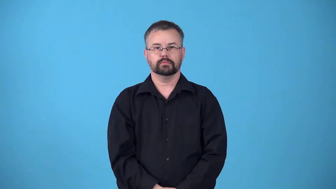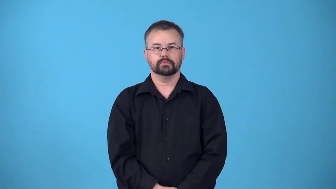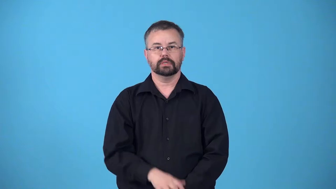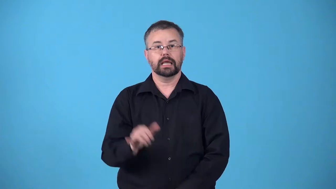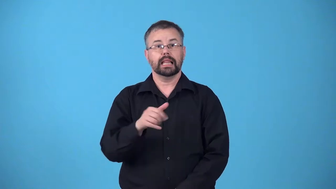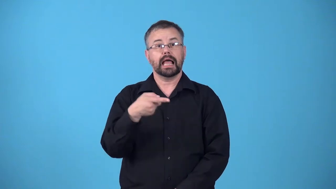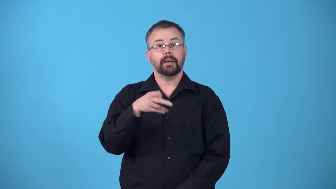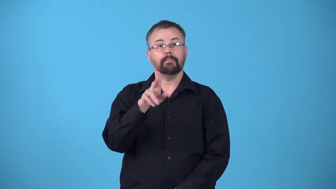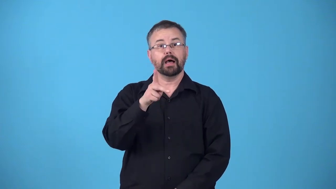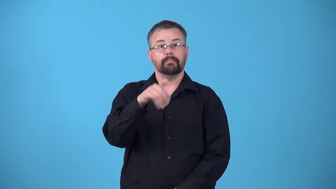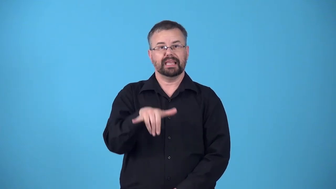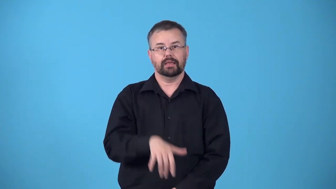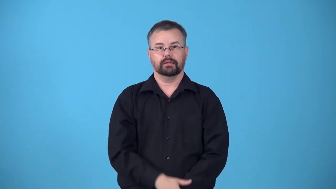puppylike,puppyish